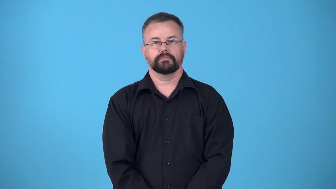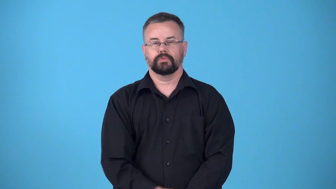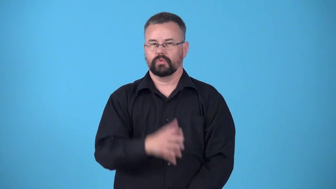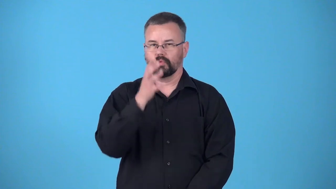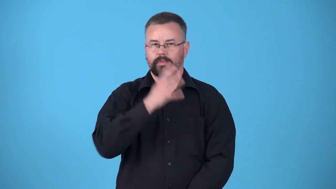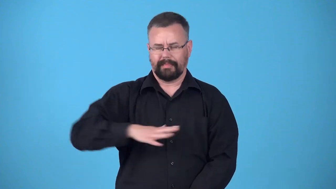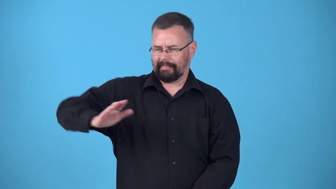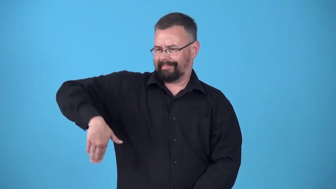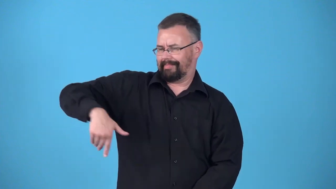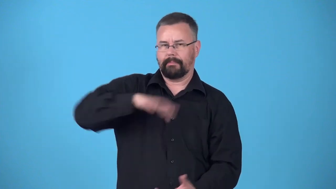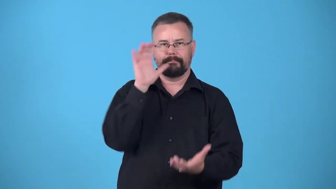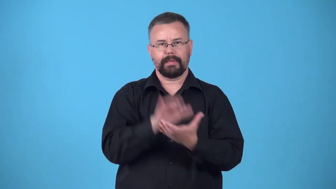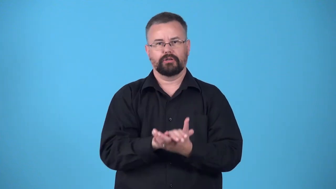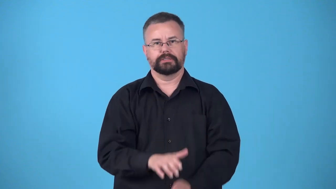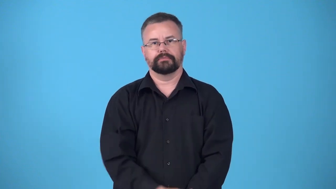bachelorette